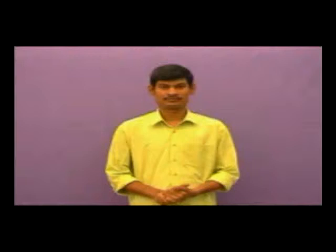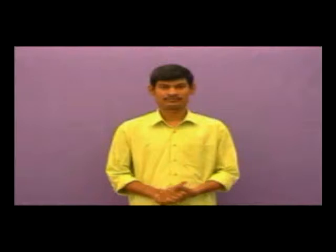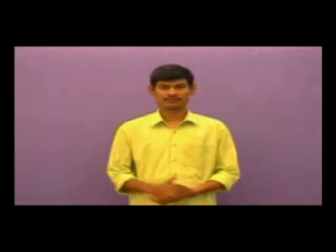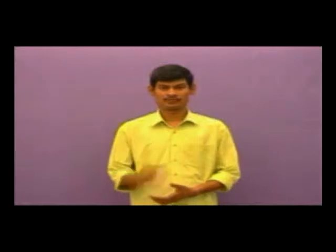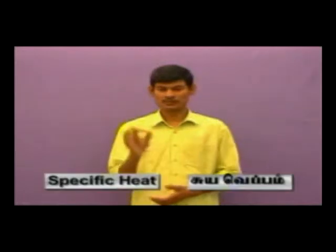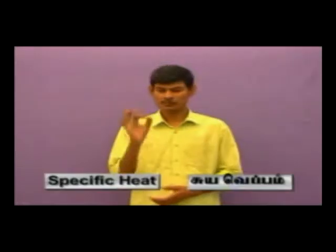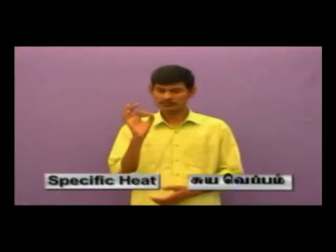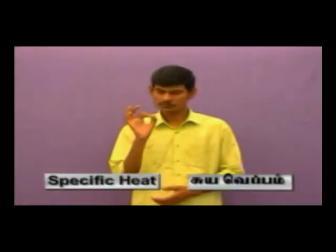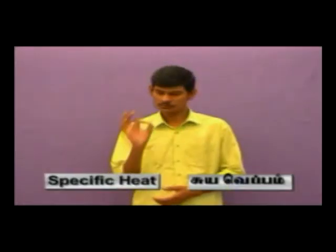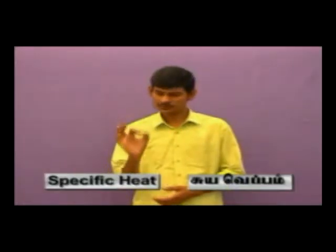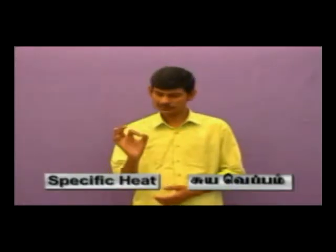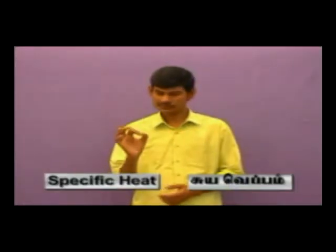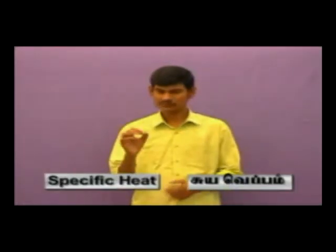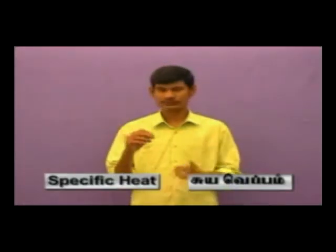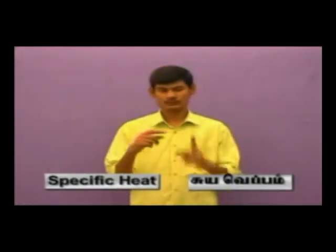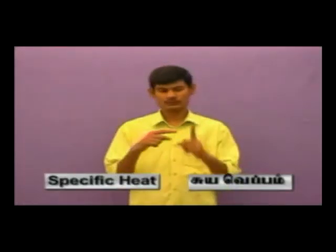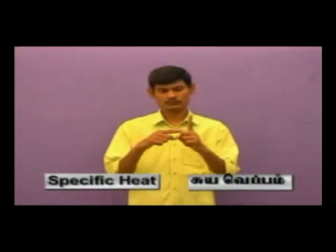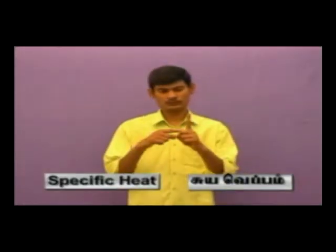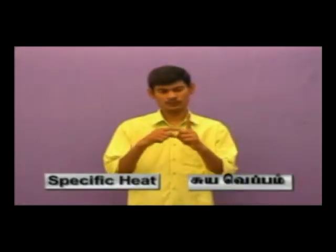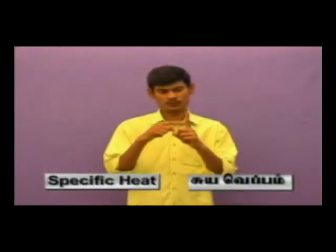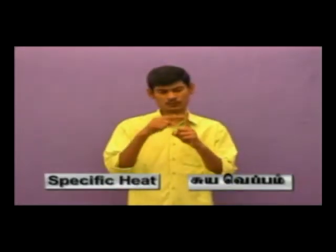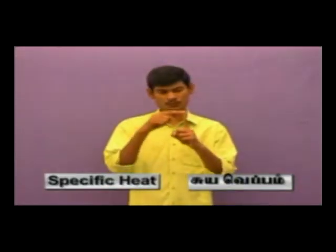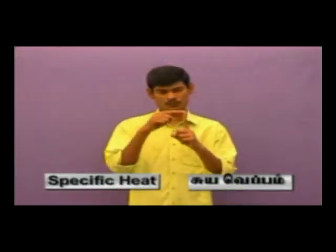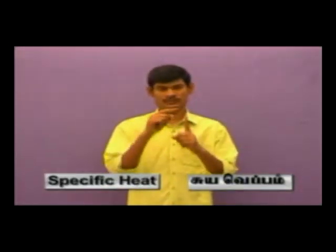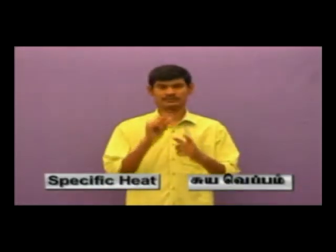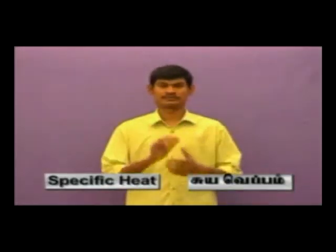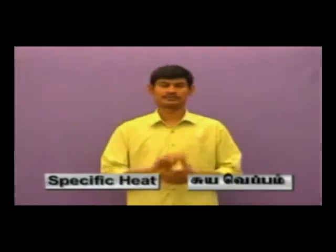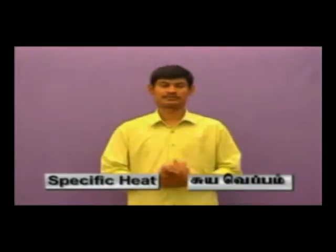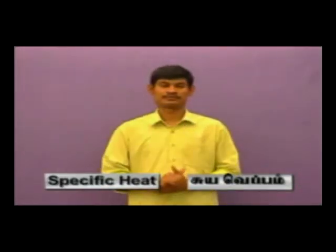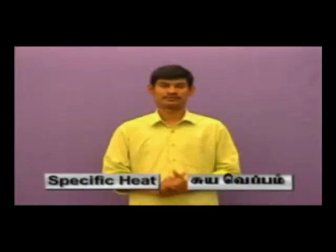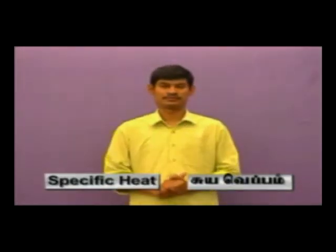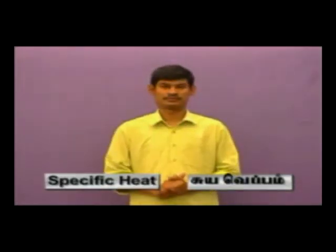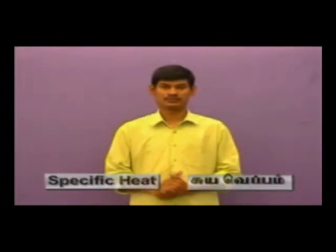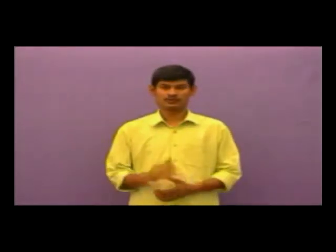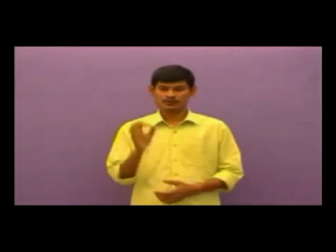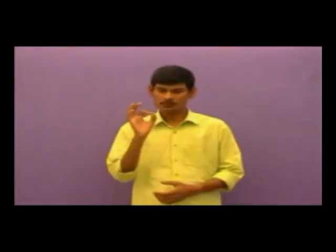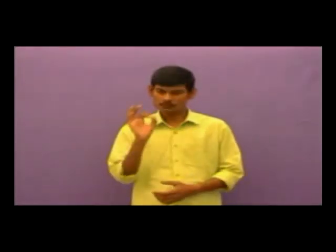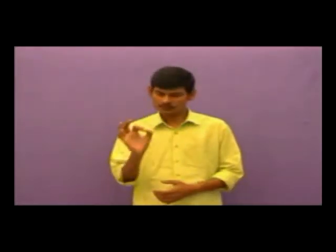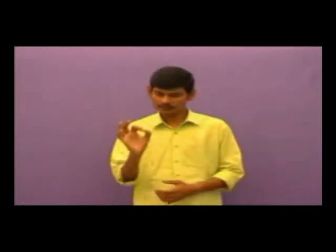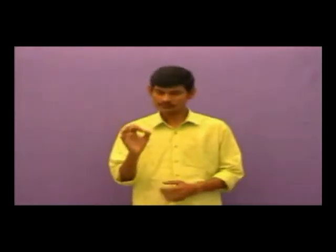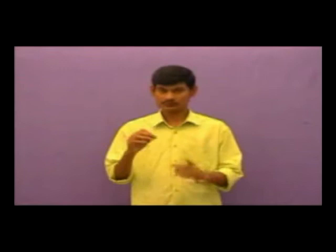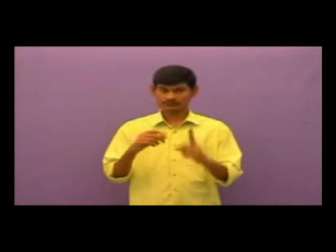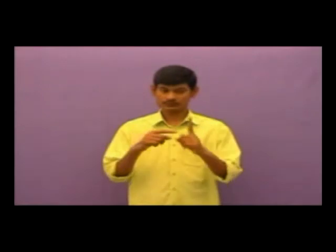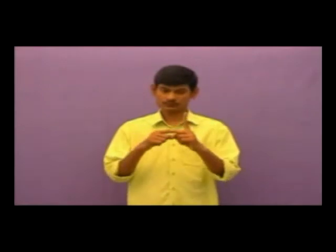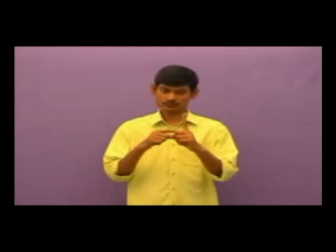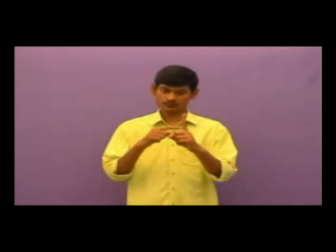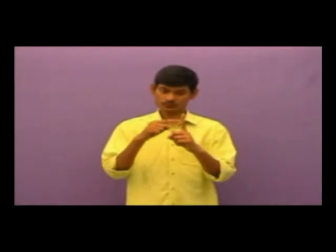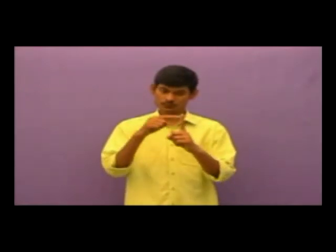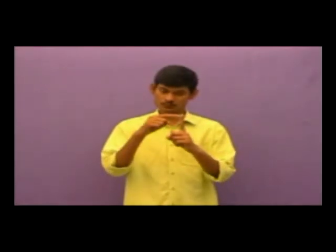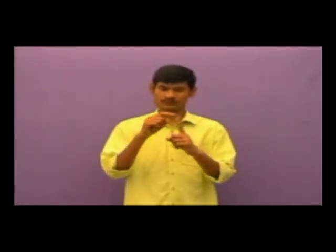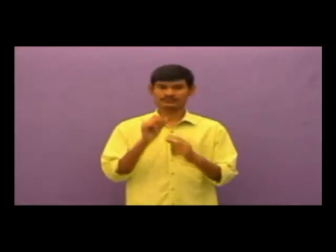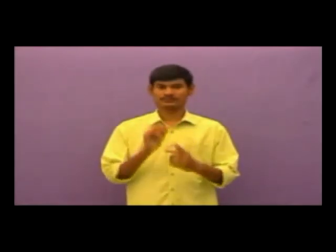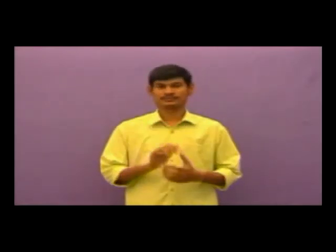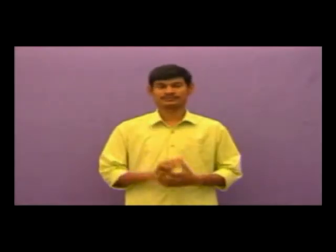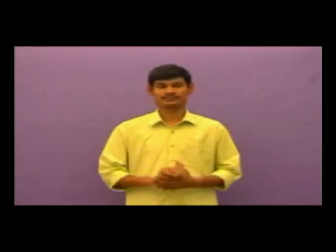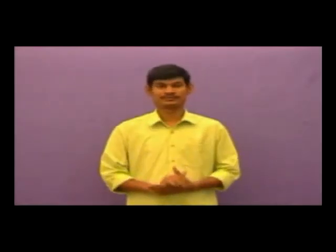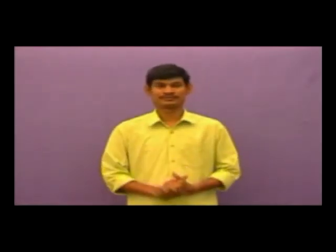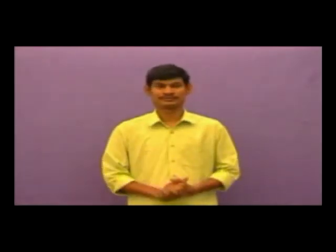Speclfic Heat